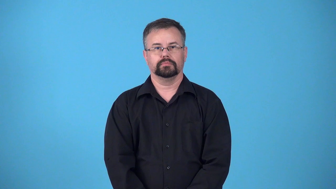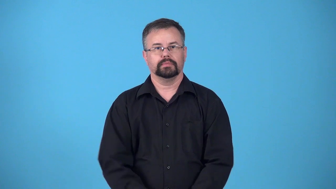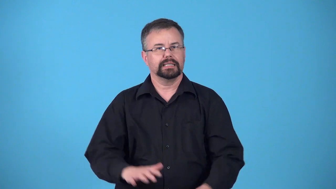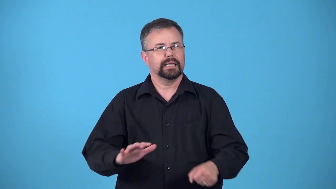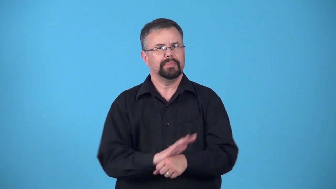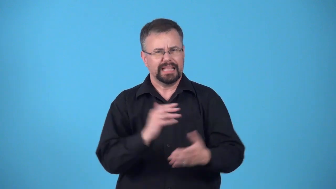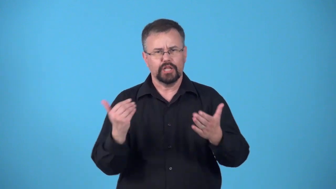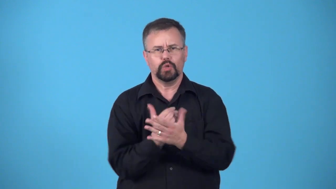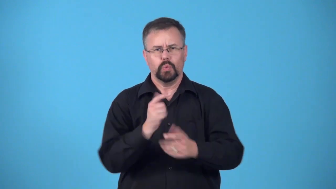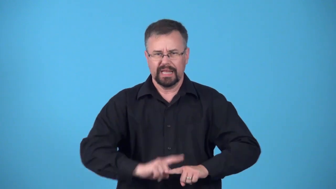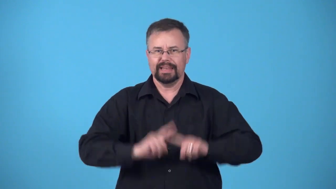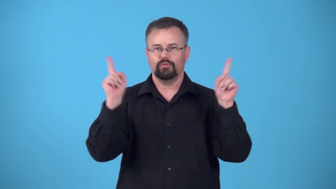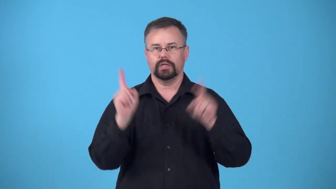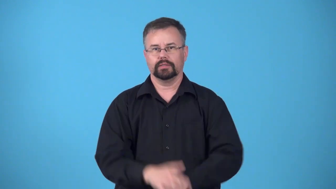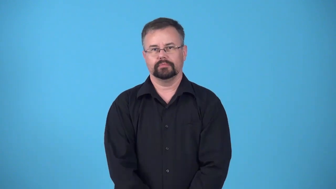whole new ball game